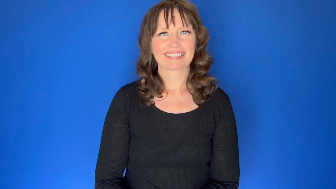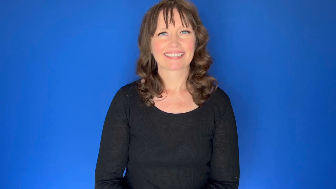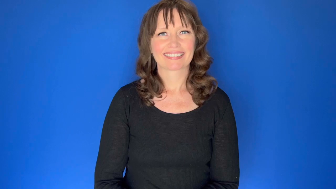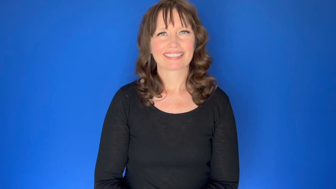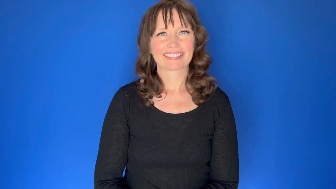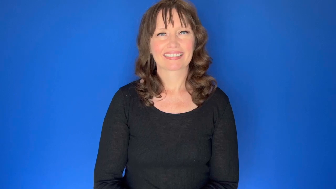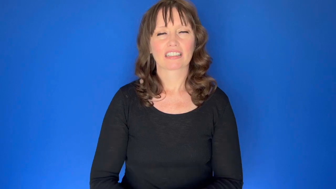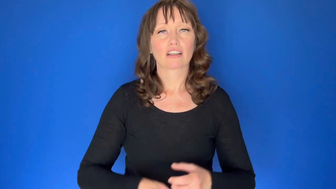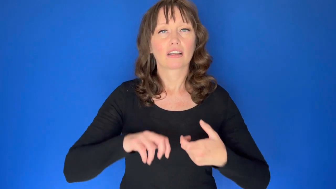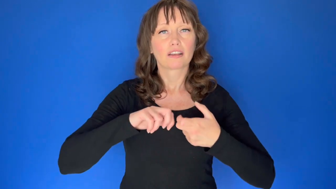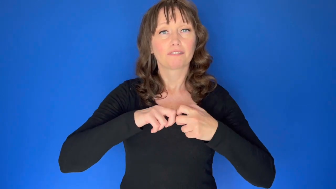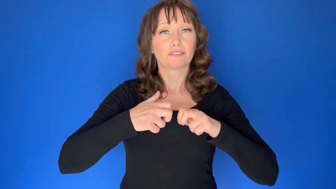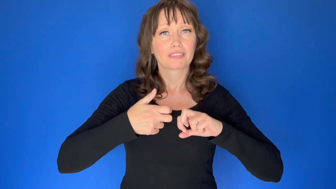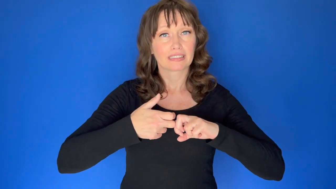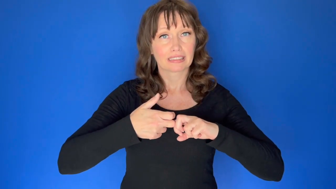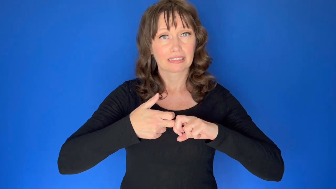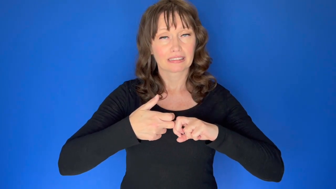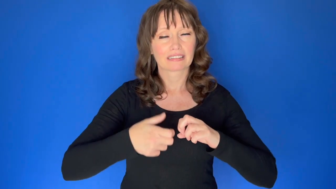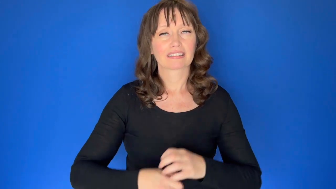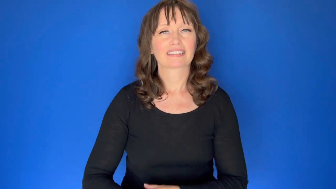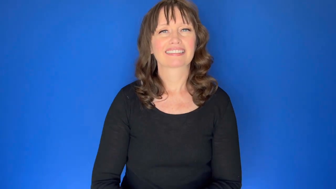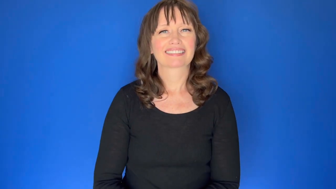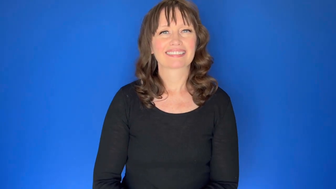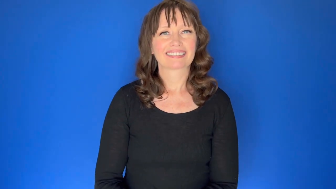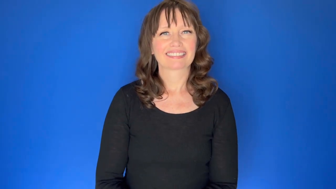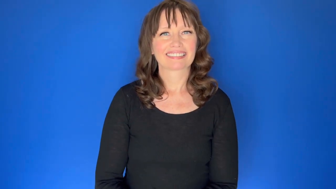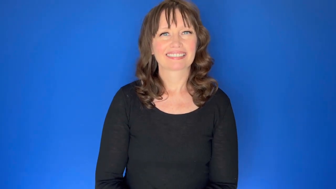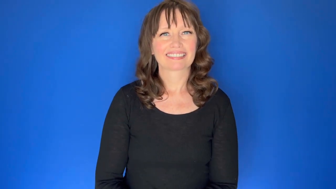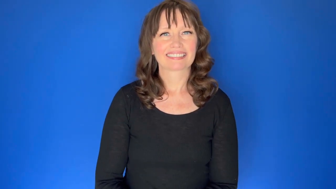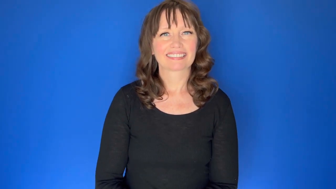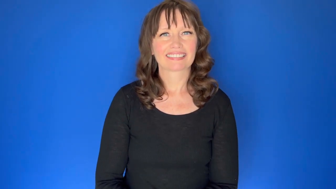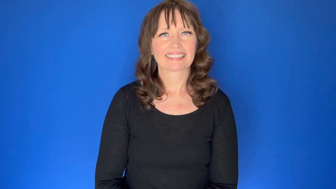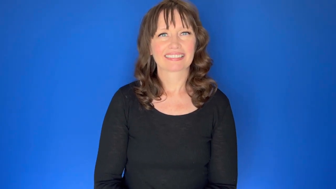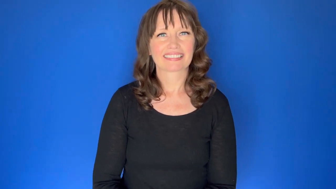physics